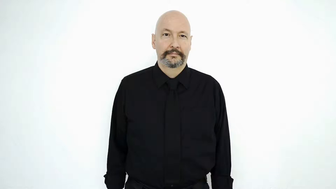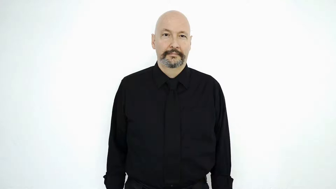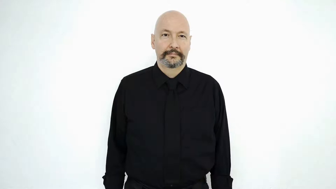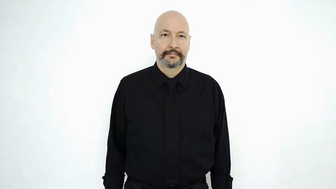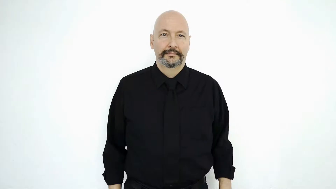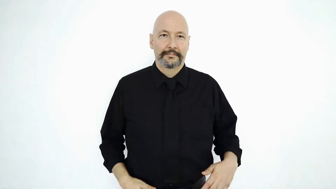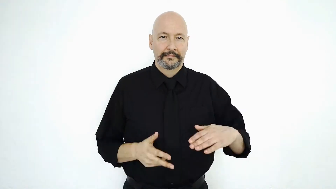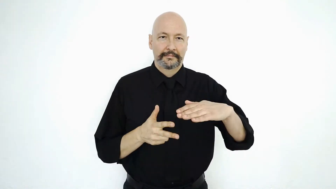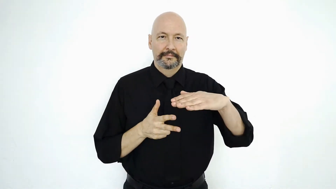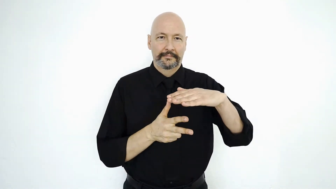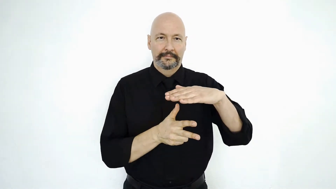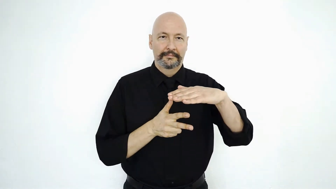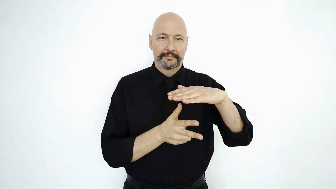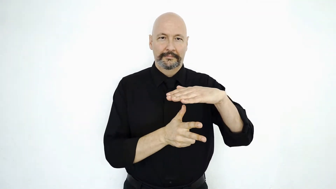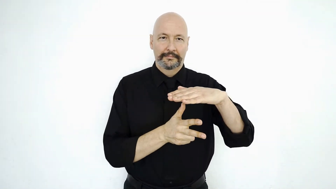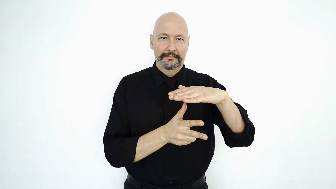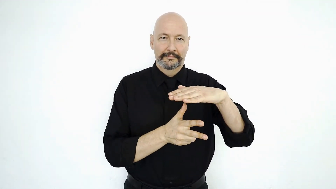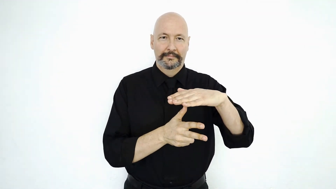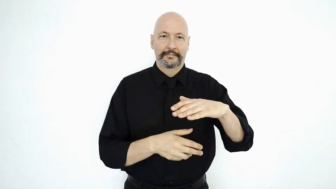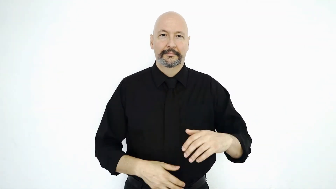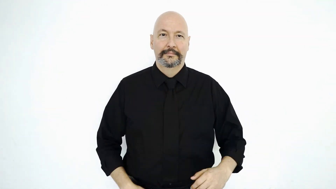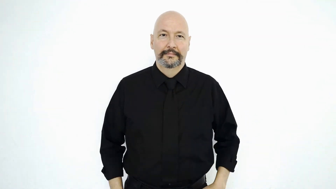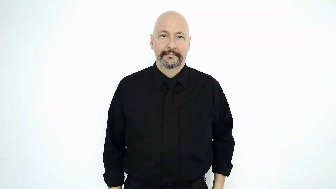GARAGE